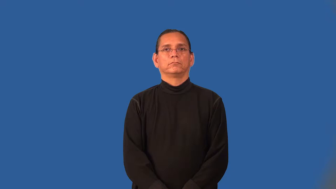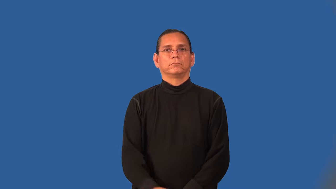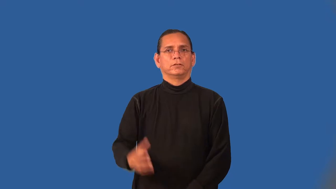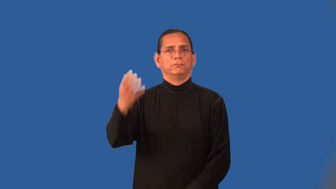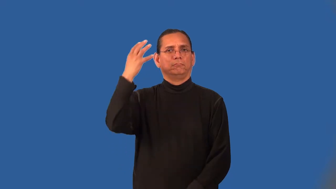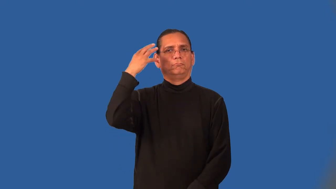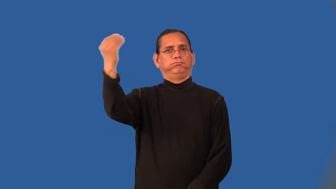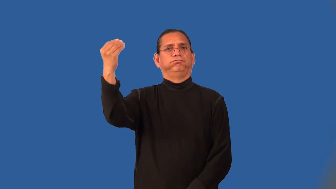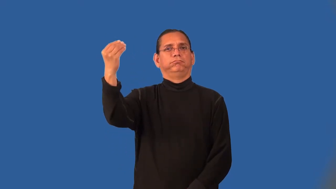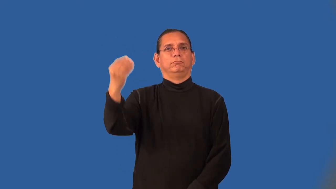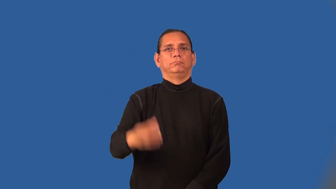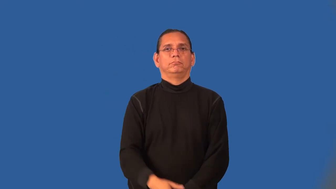out-not here